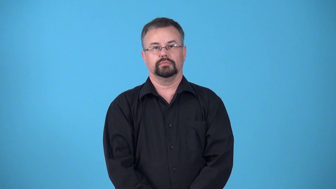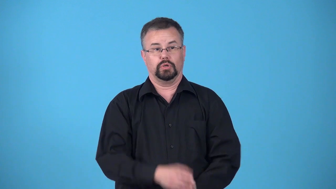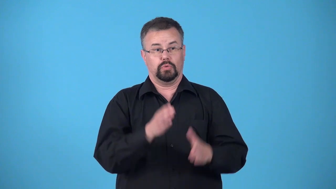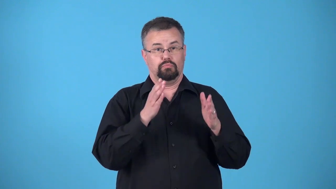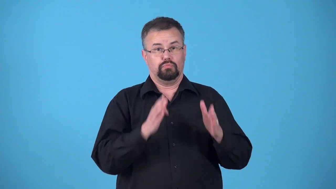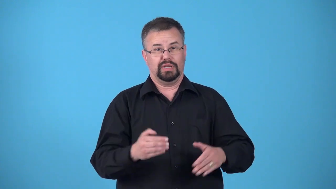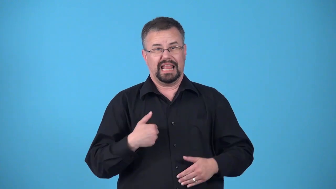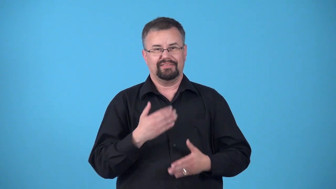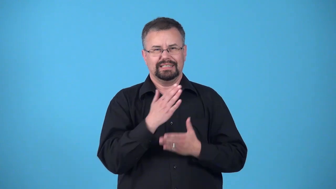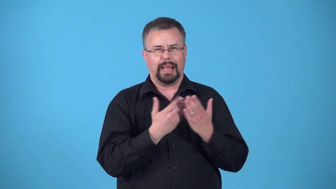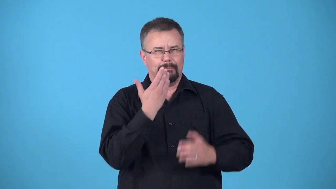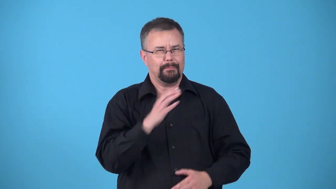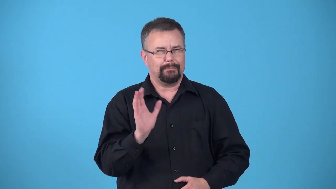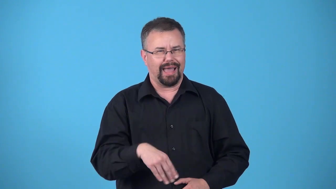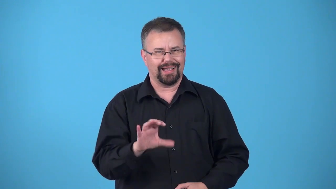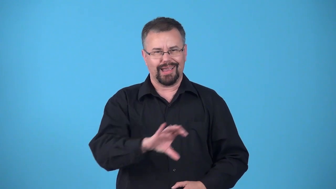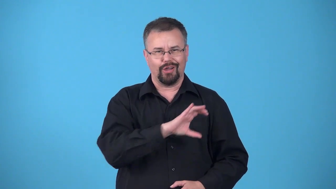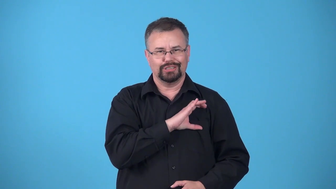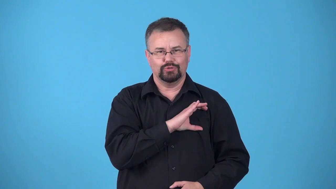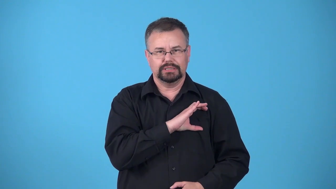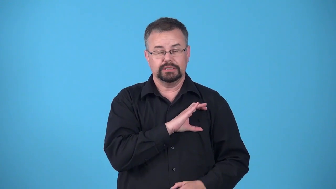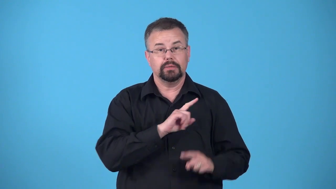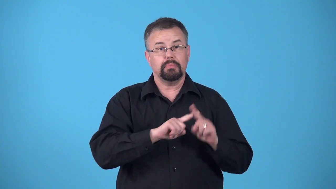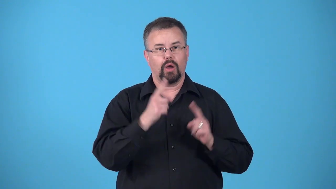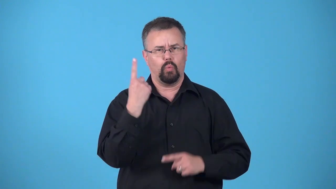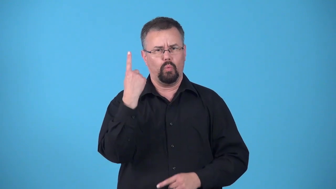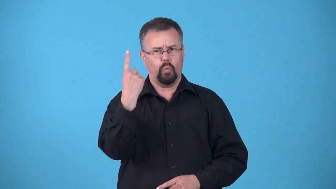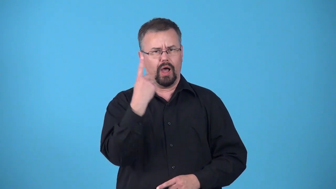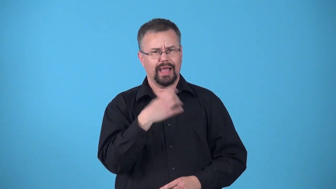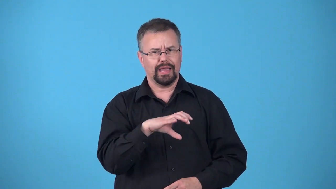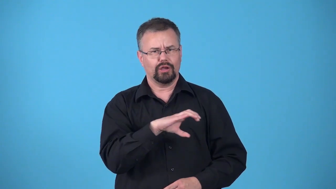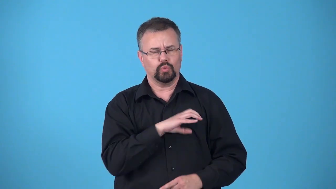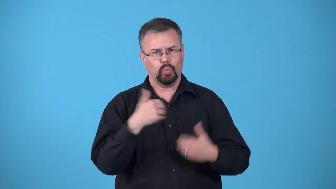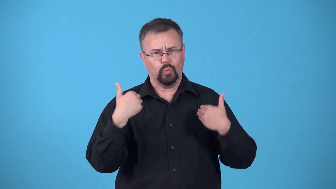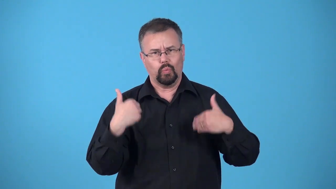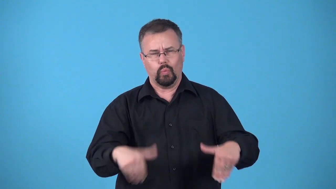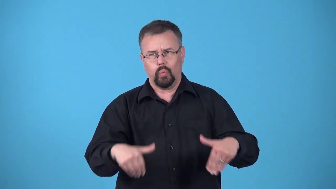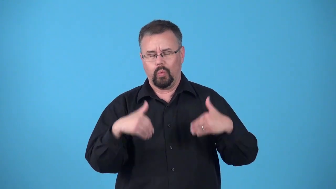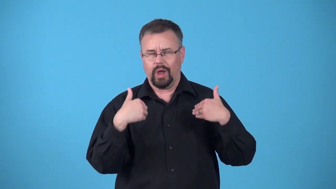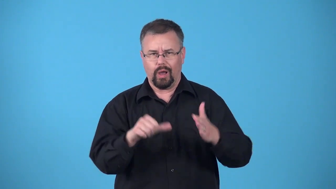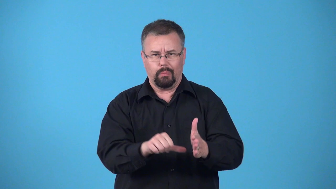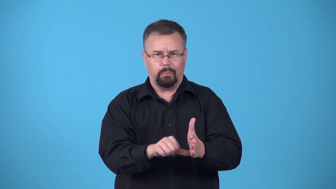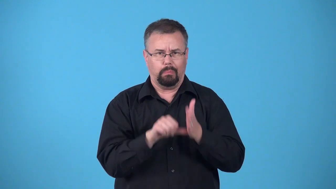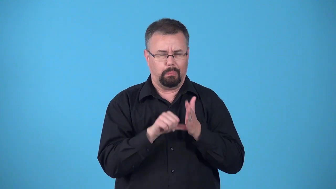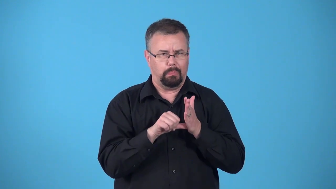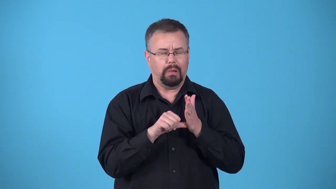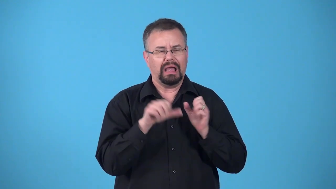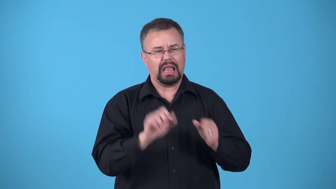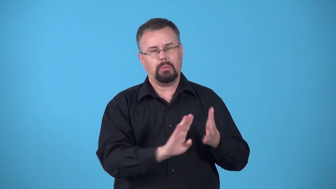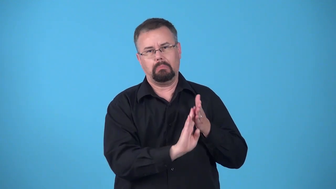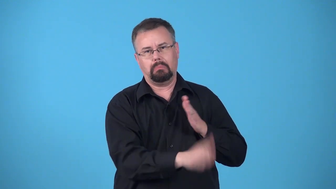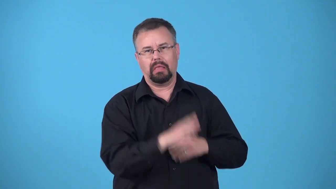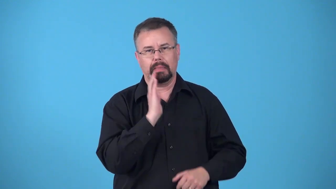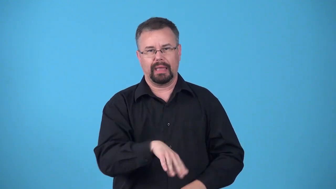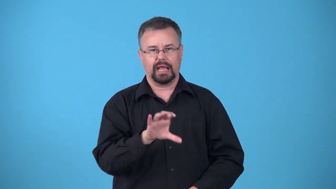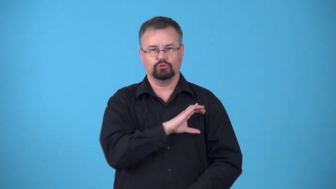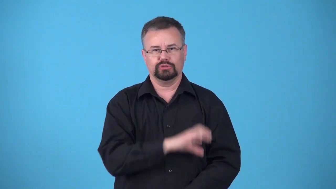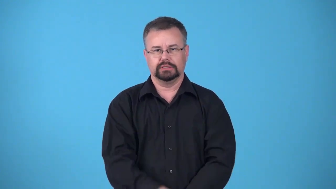saving grace